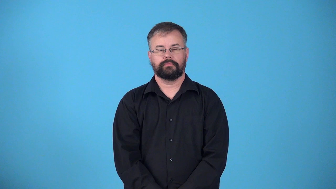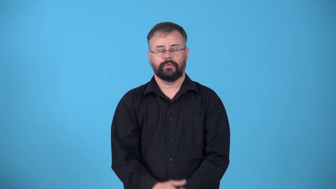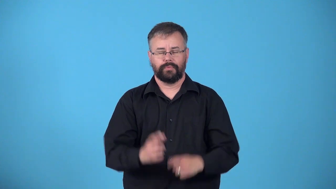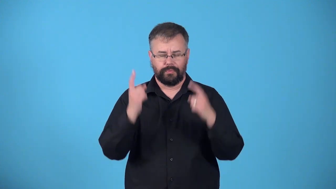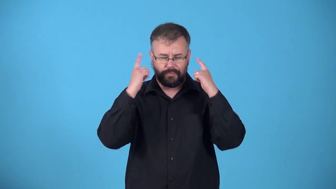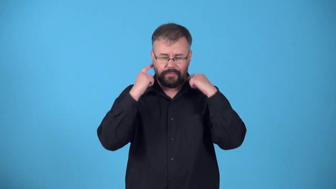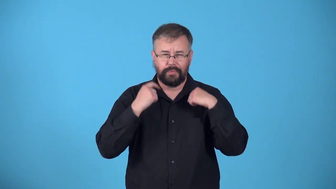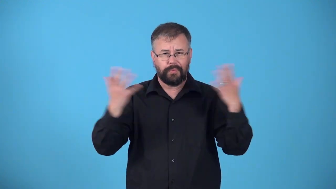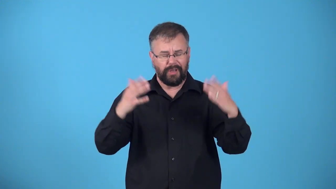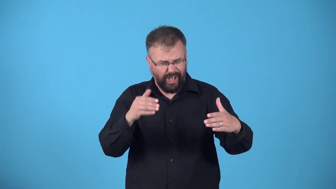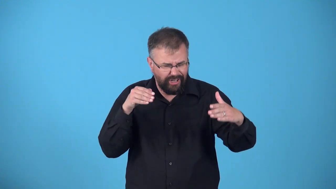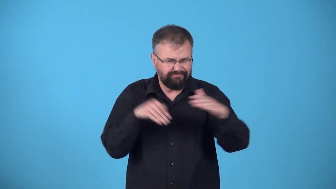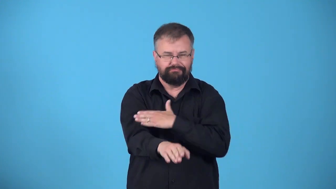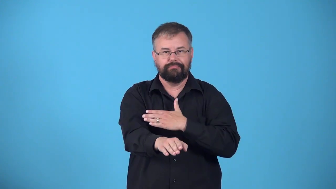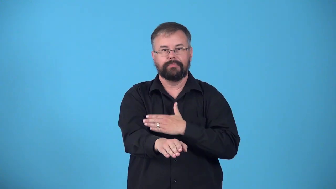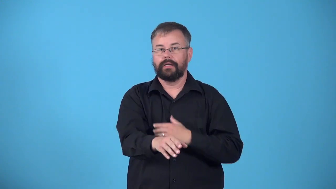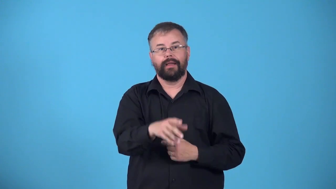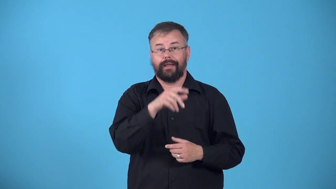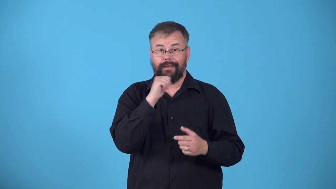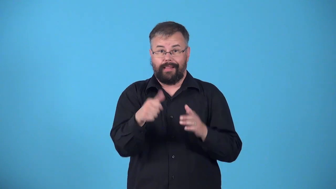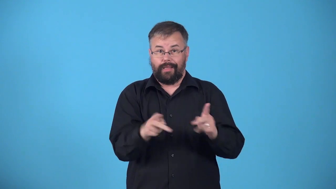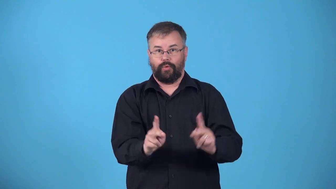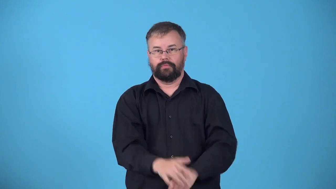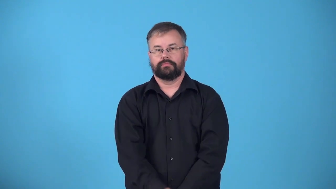intrude,irrupt